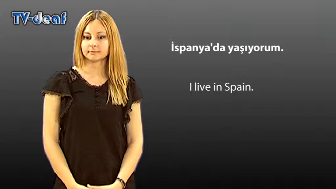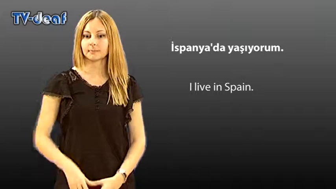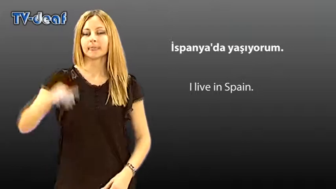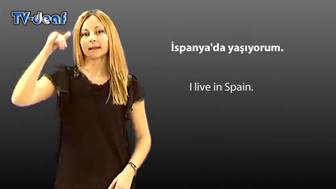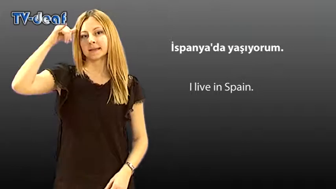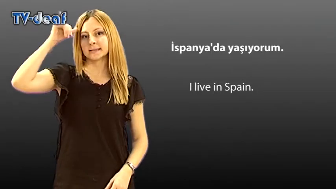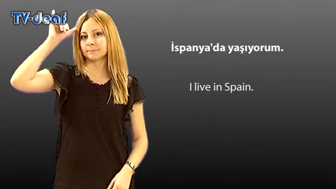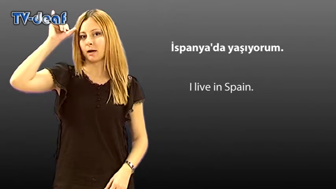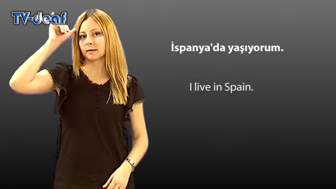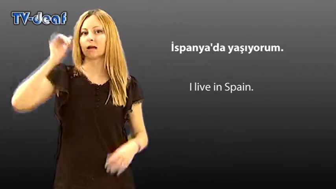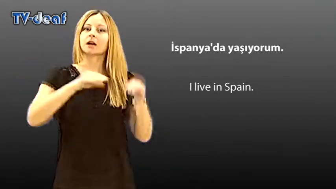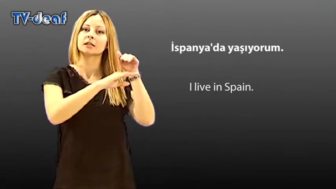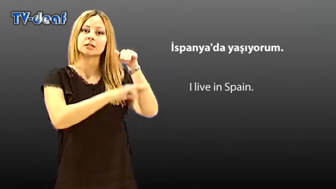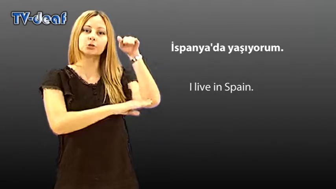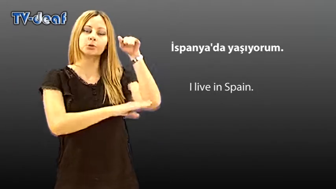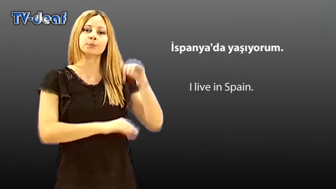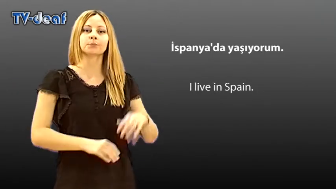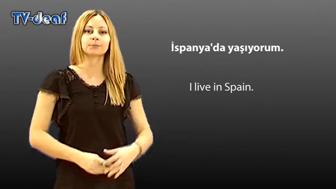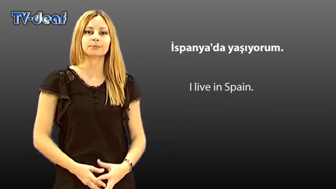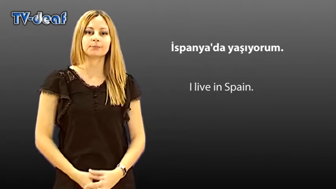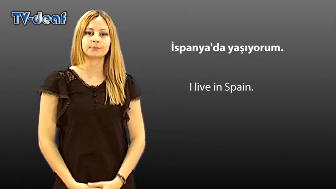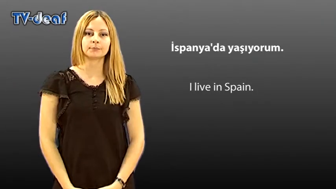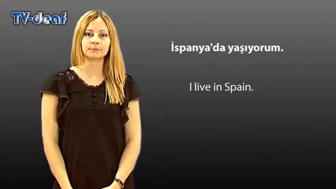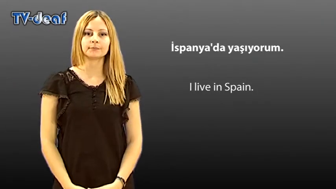I live in Spain